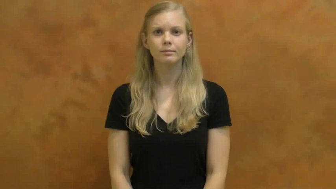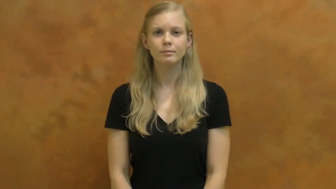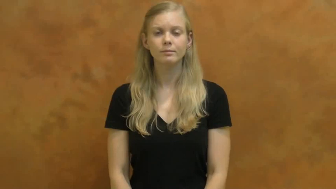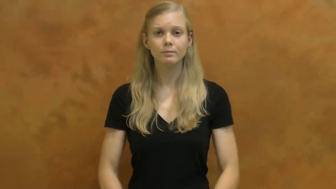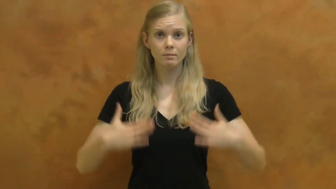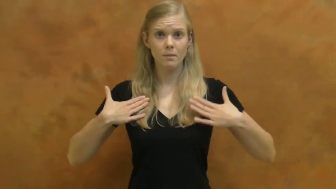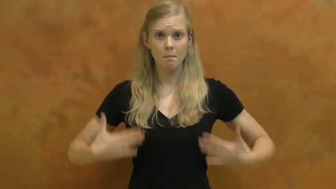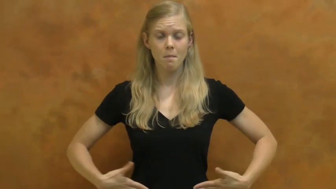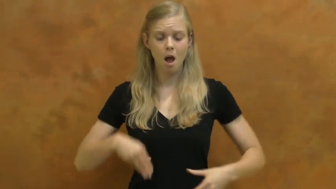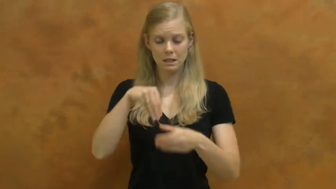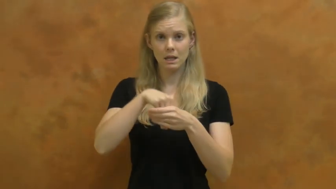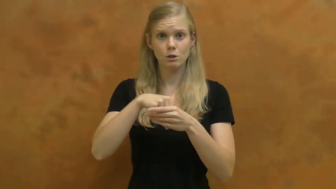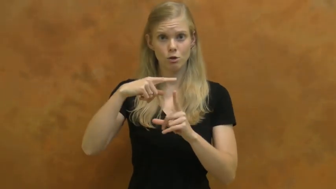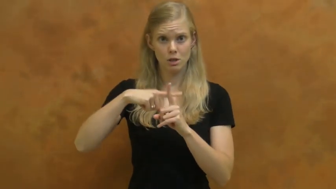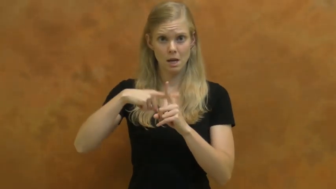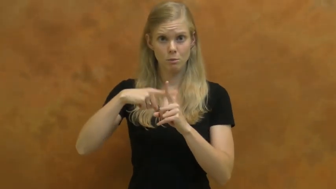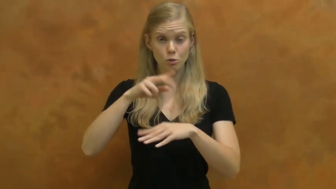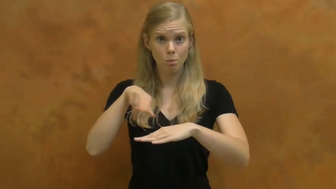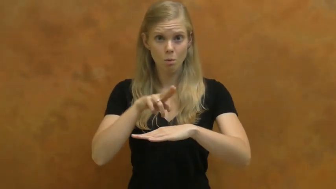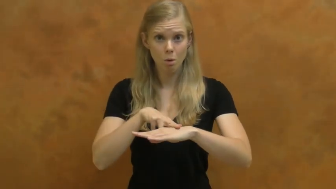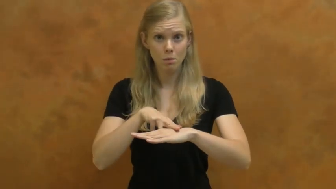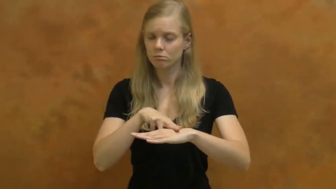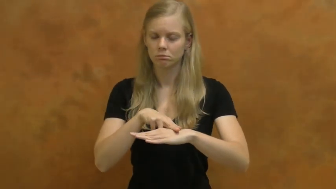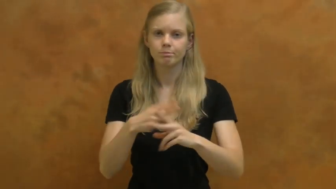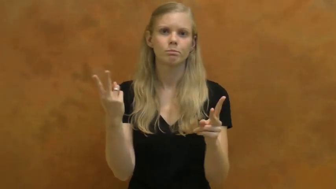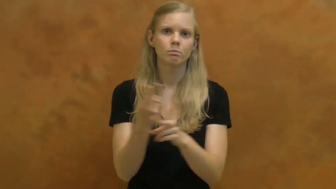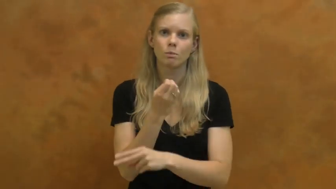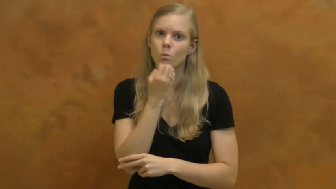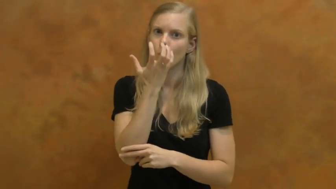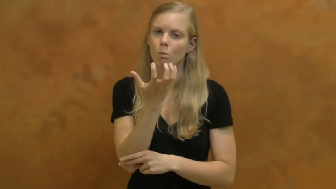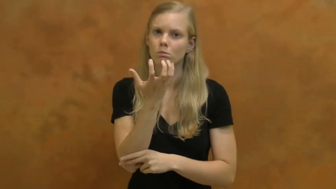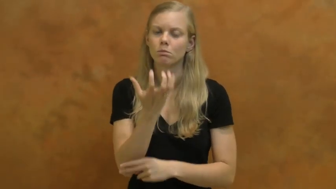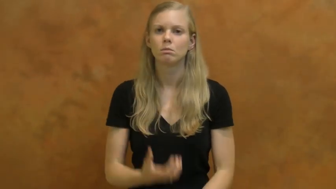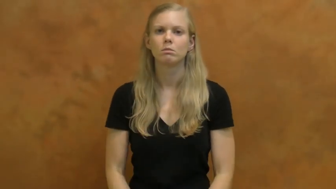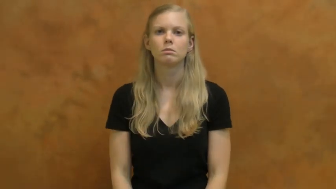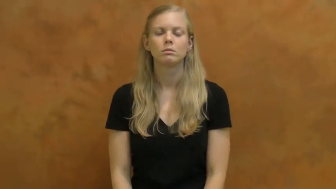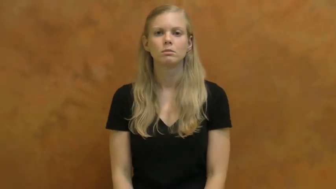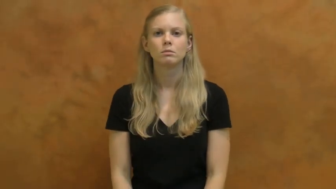elevated temperature